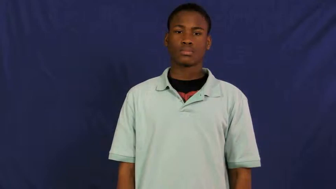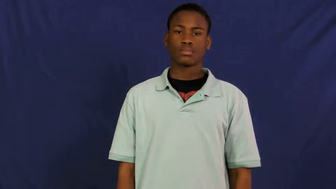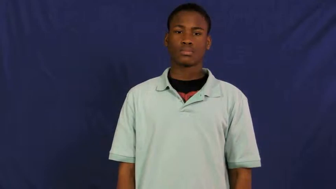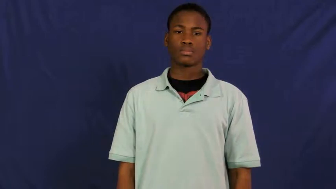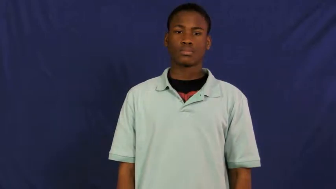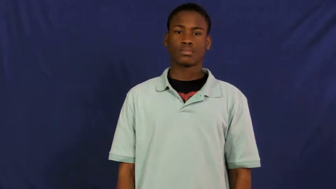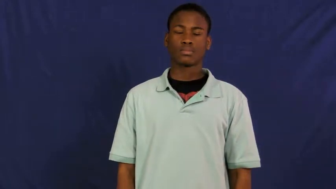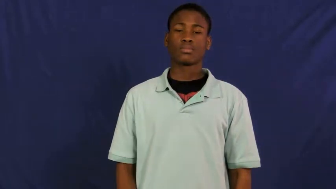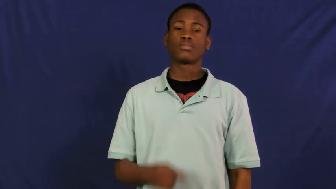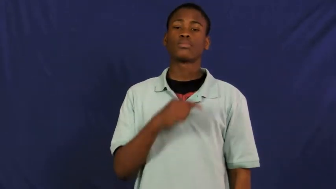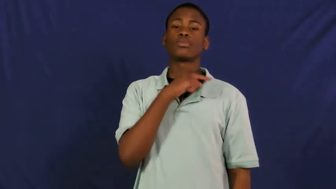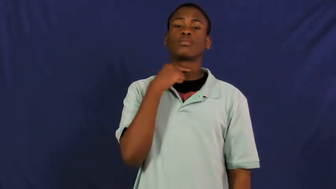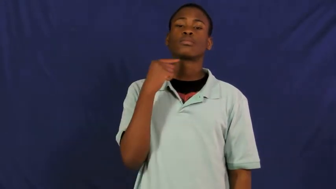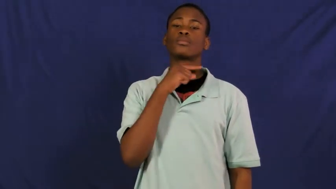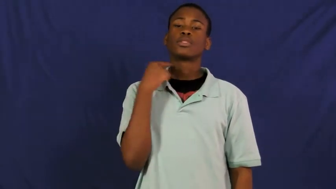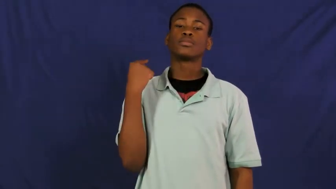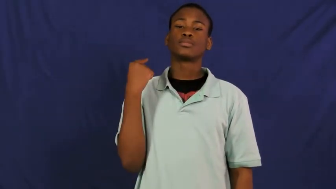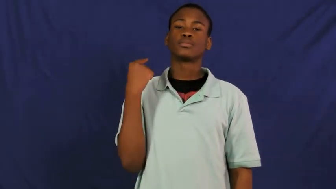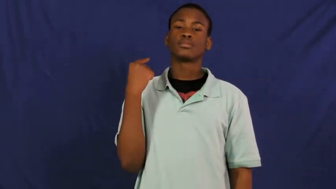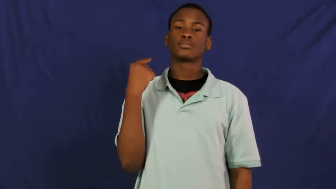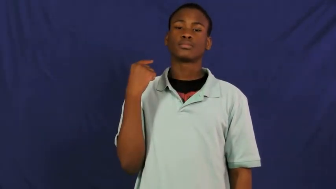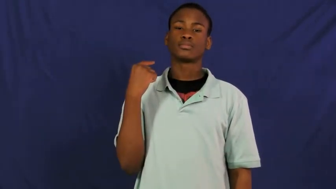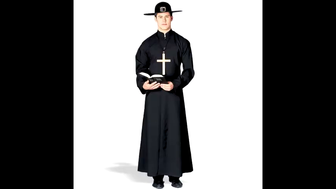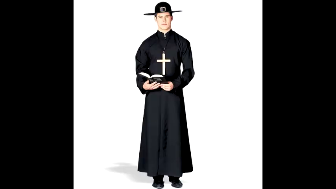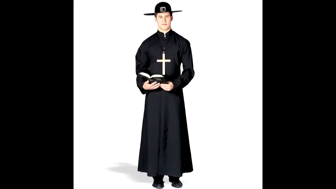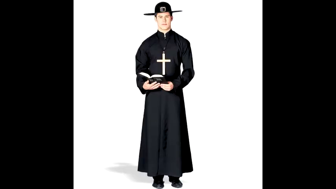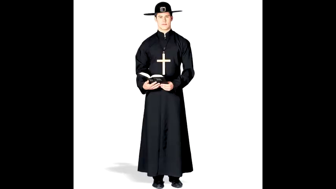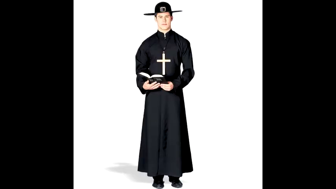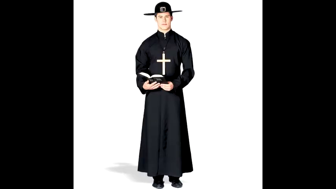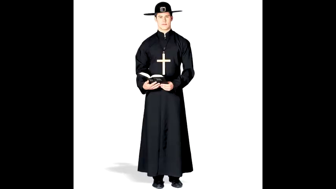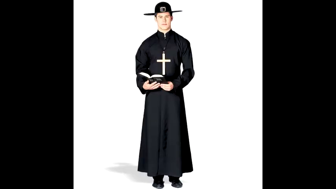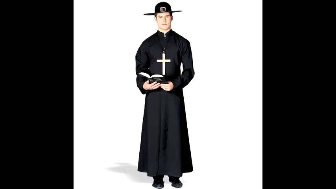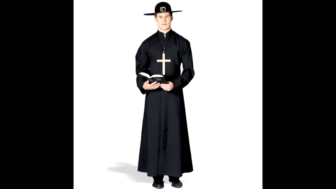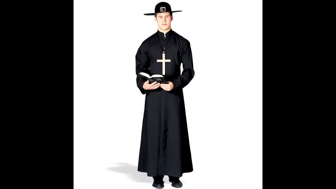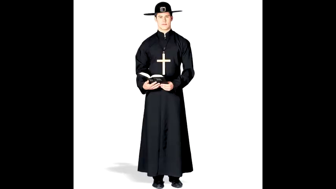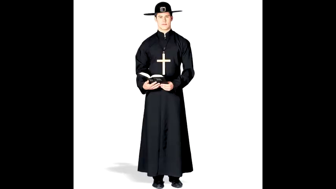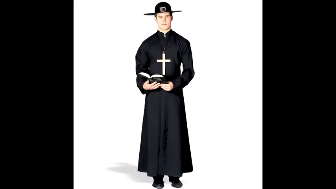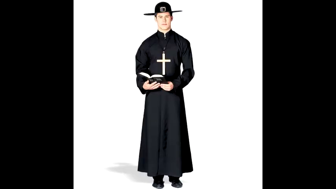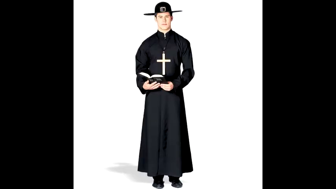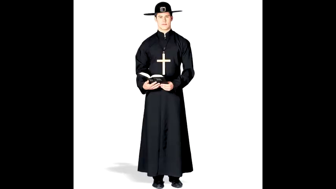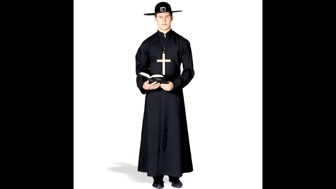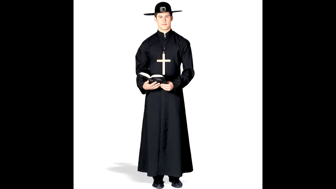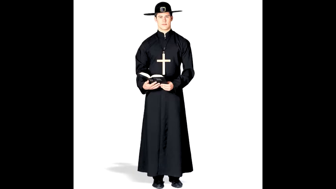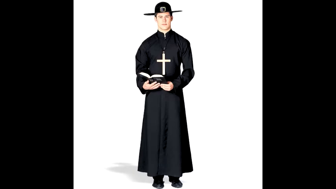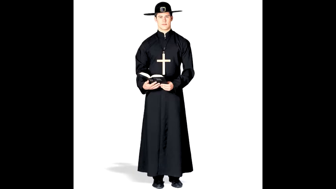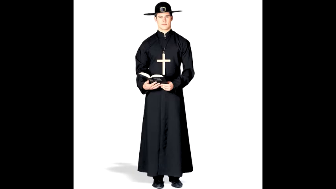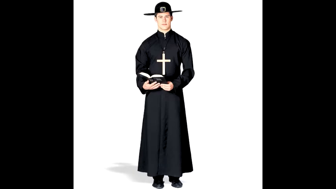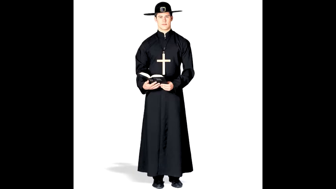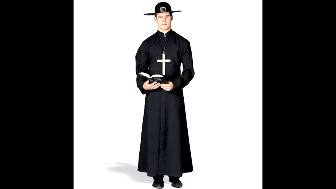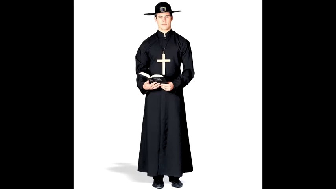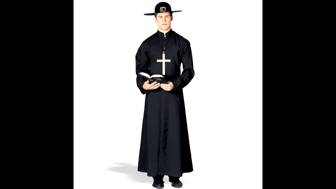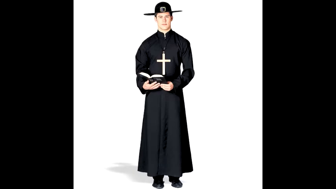priest,chaplain,padre,reverend,vicar,benefice,ecclisiastic